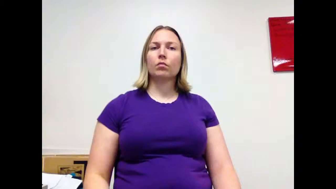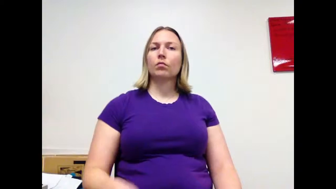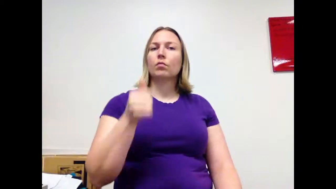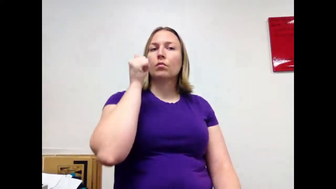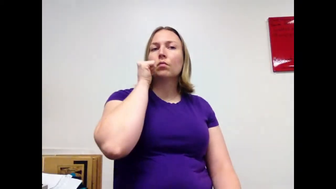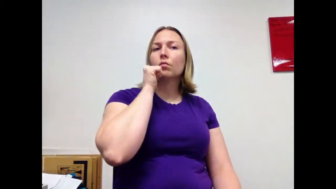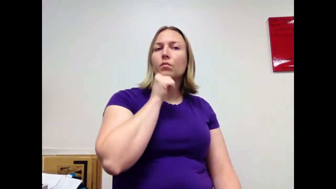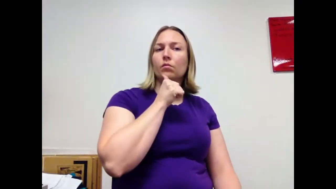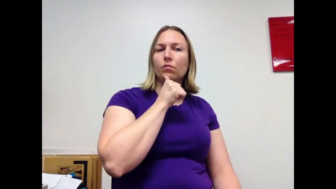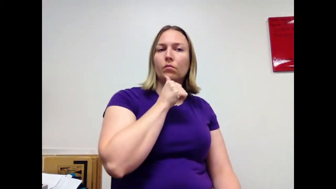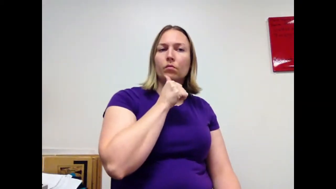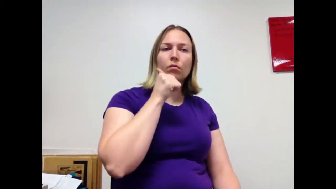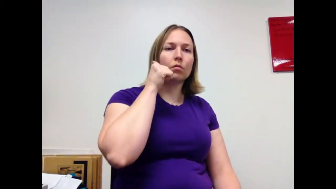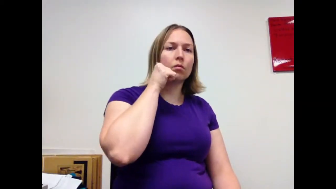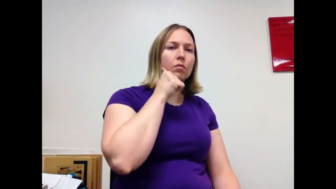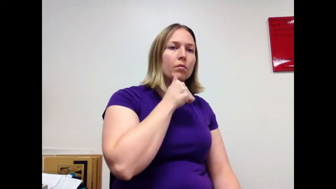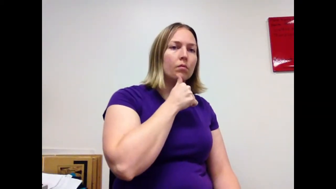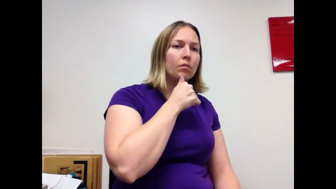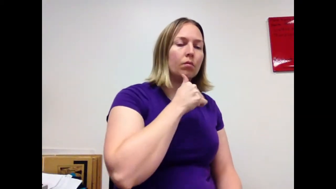GIRL